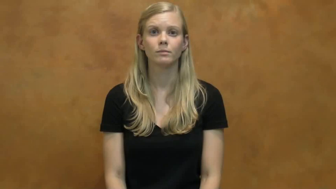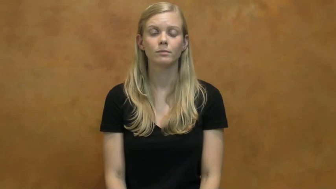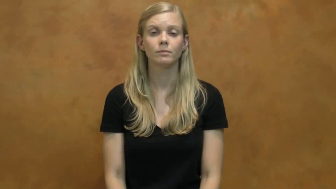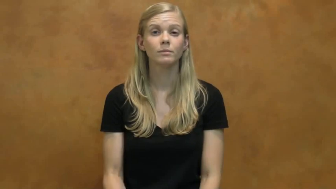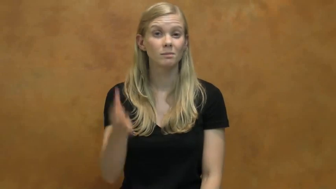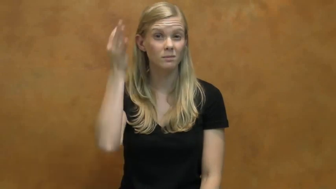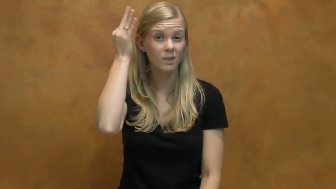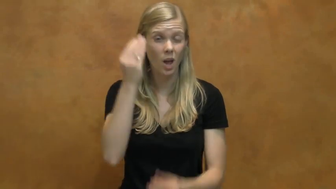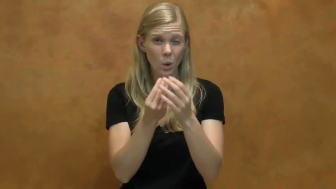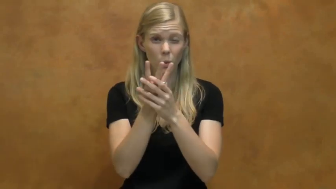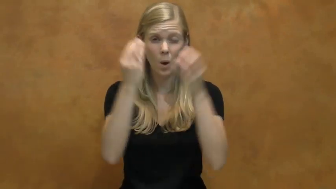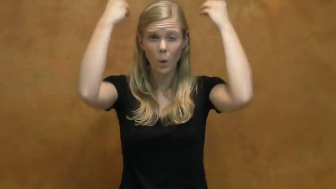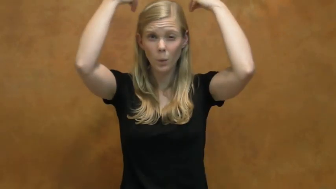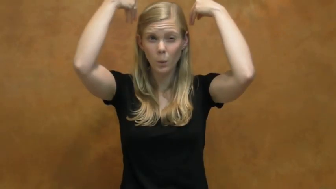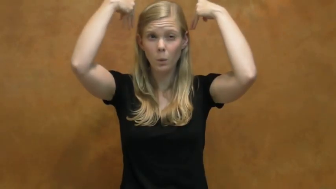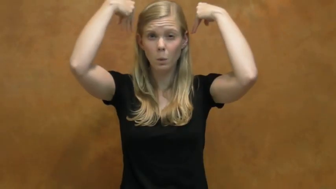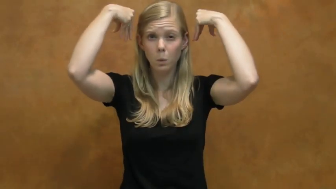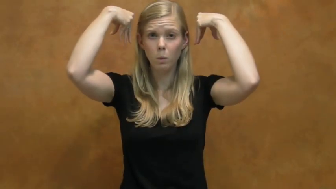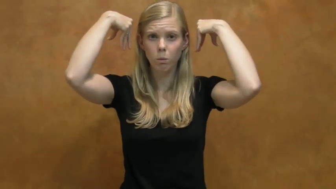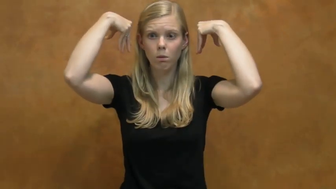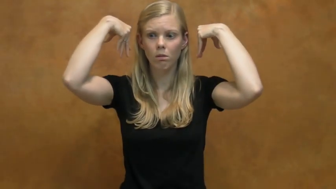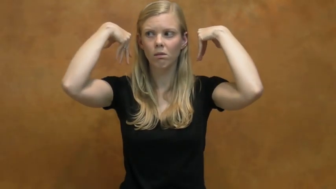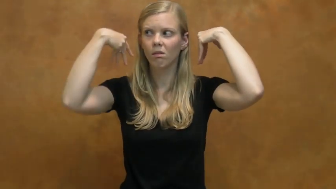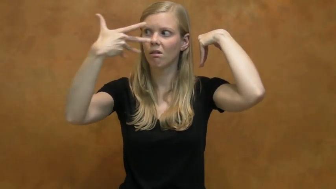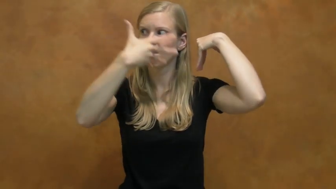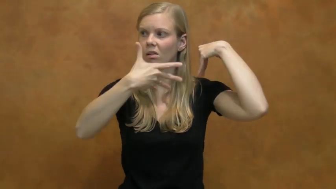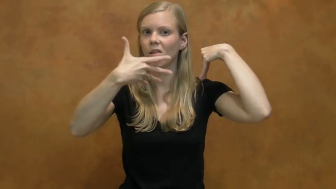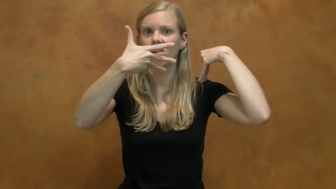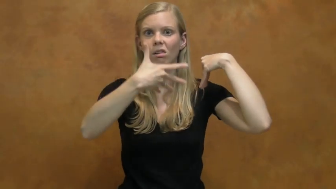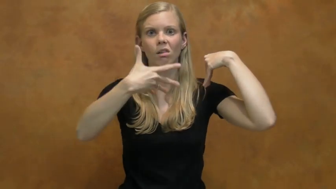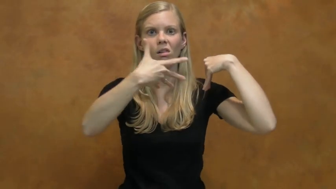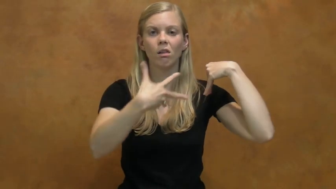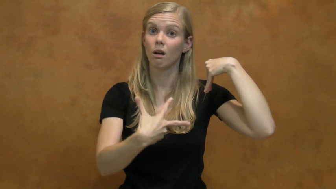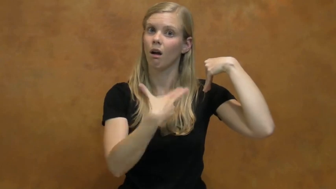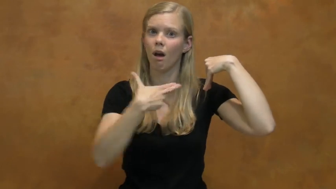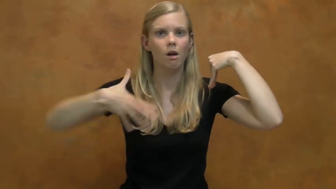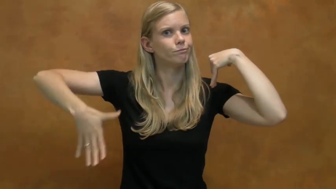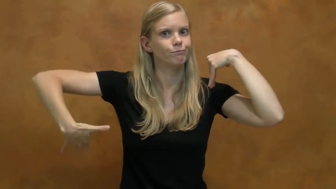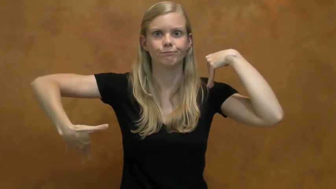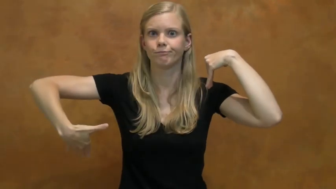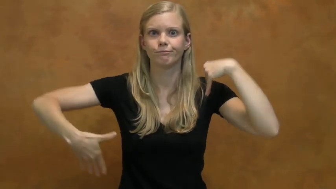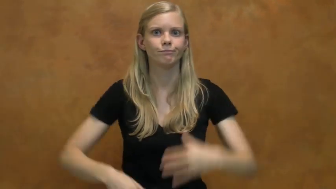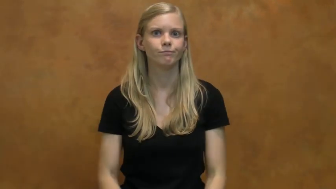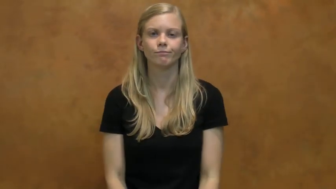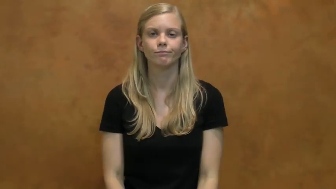long hair